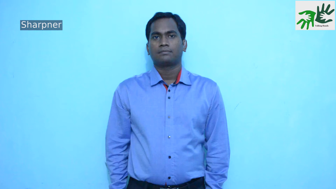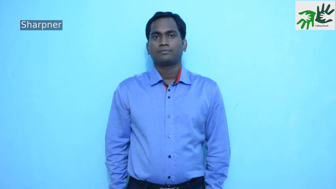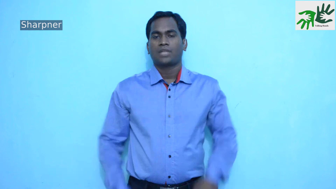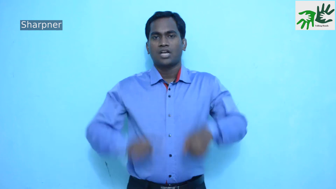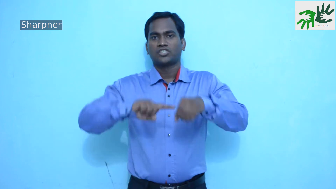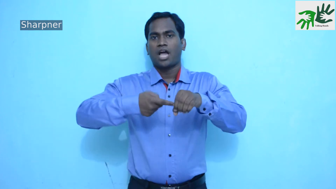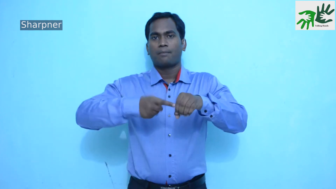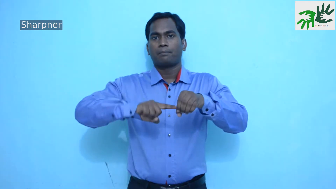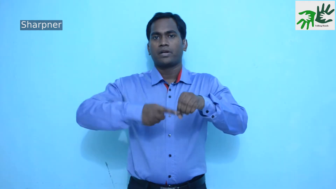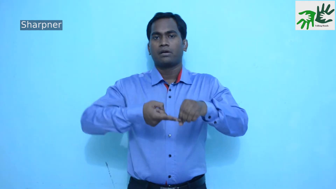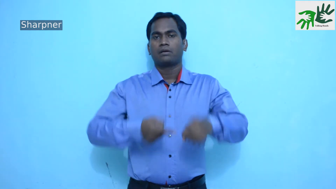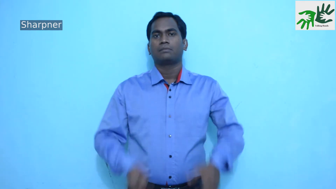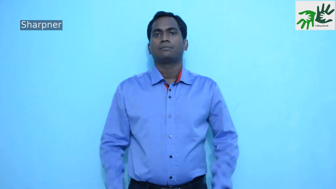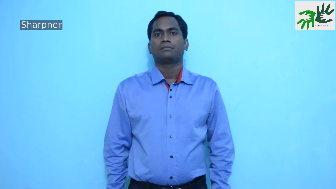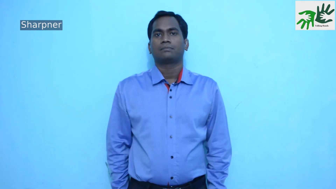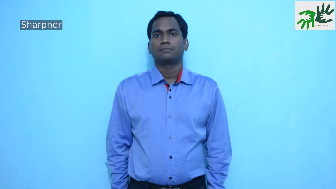Sharpner